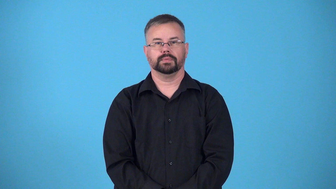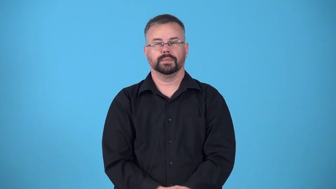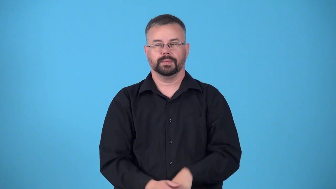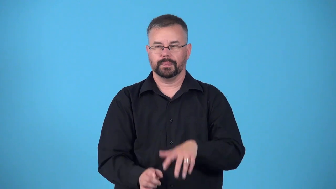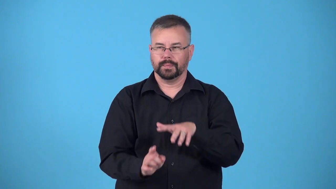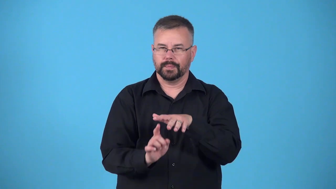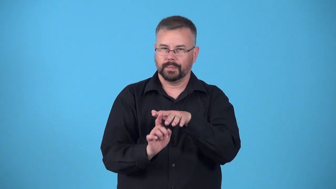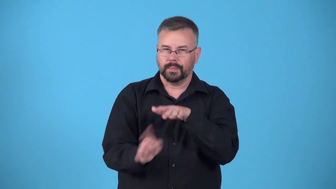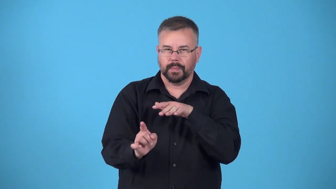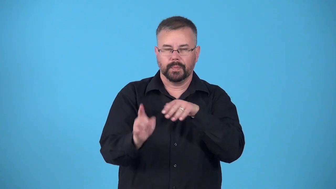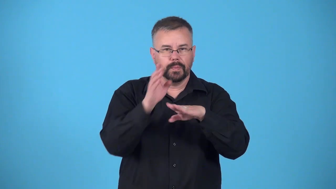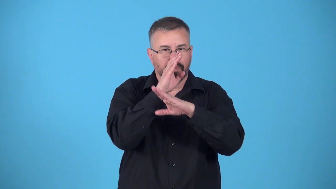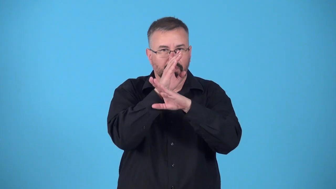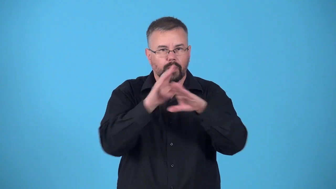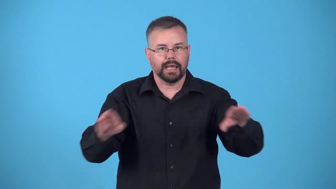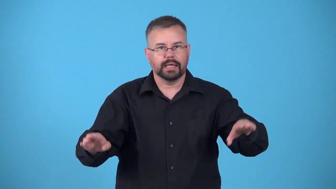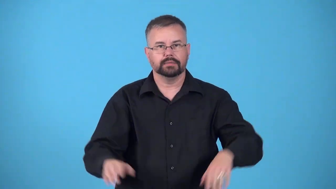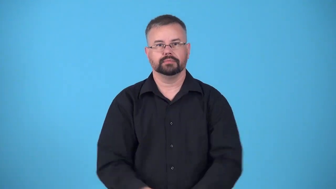slip around